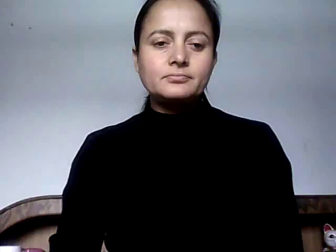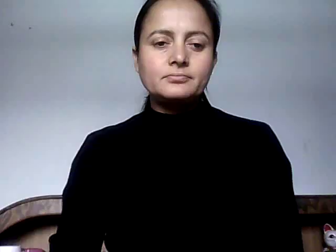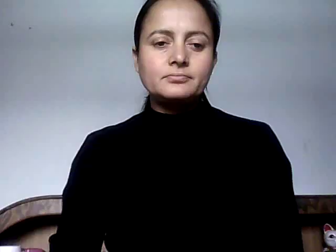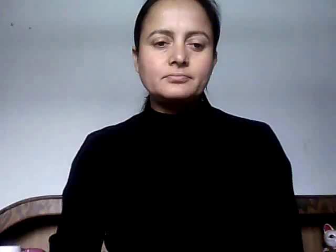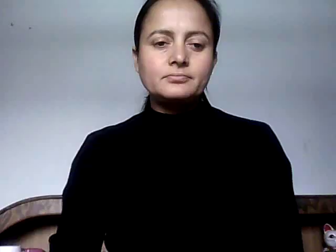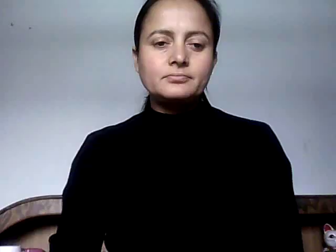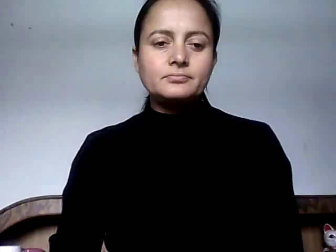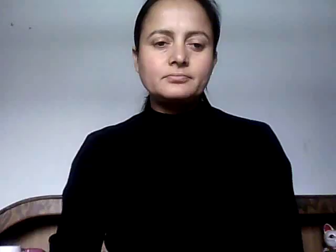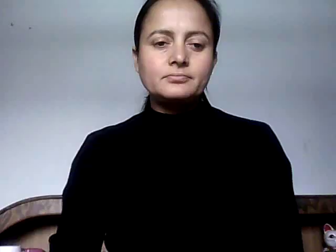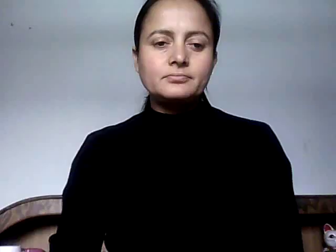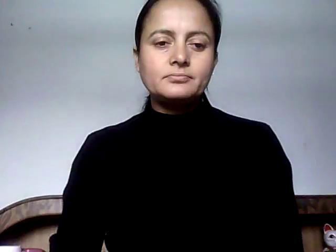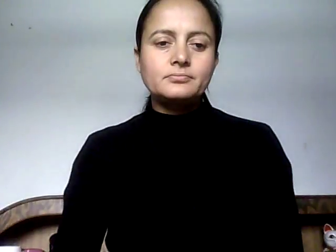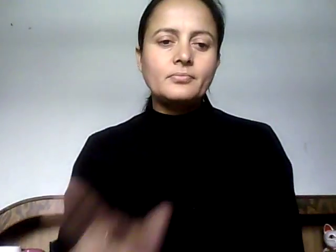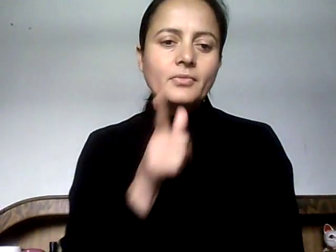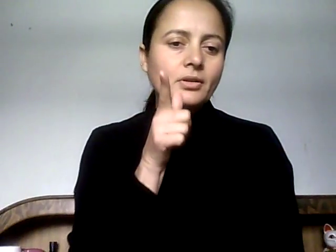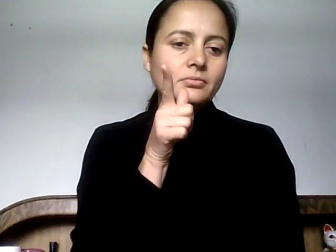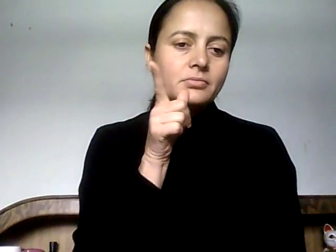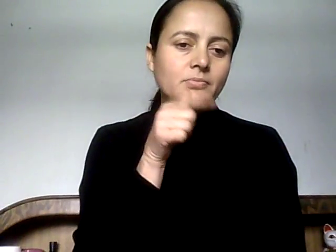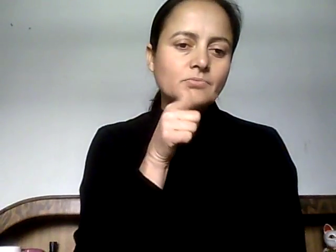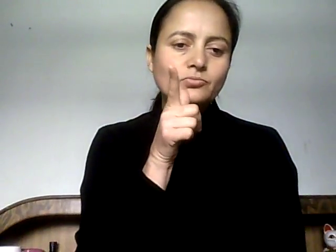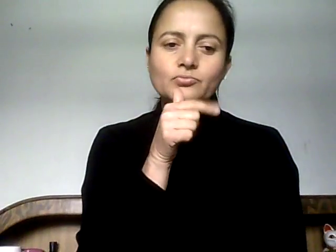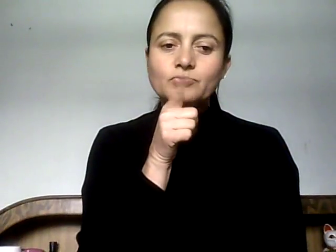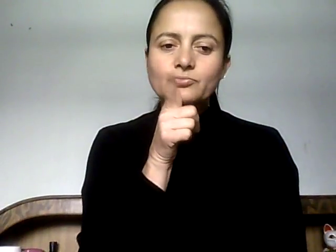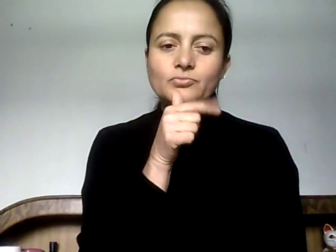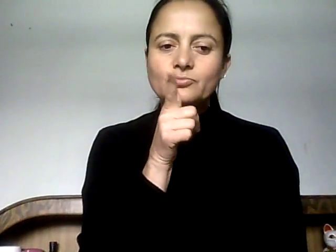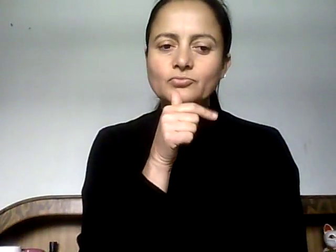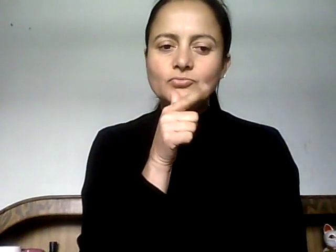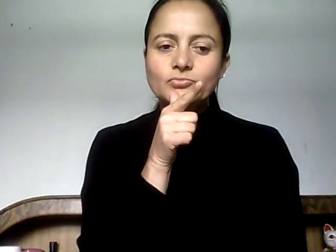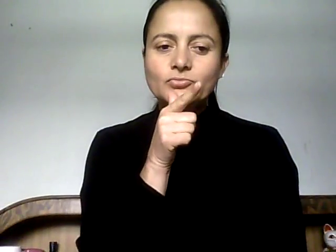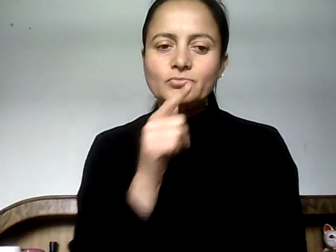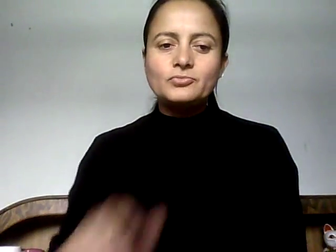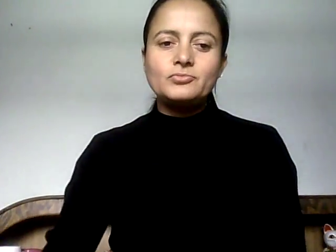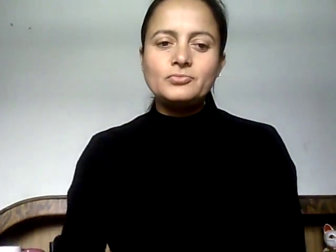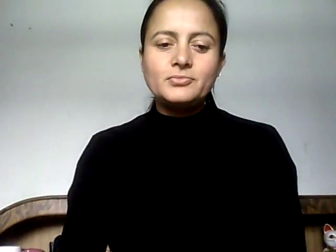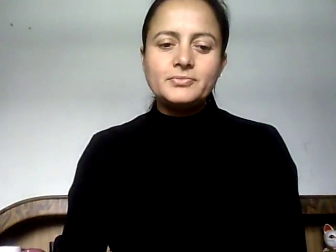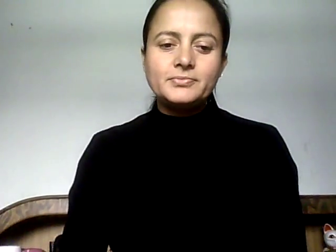rat